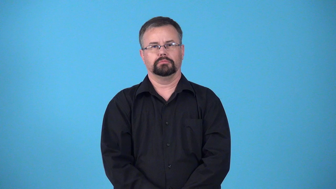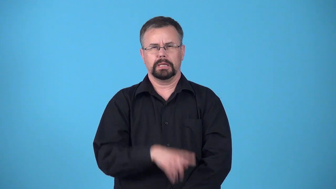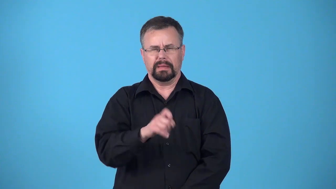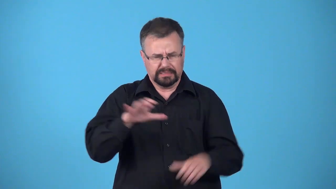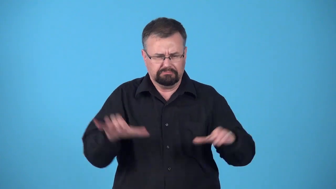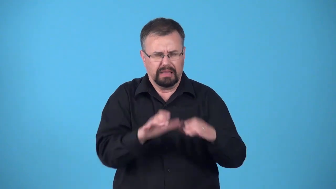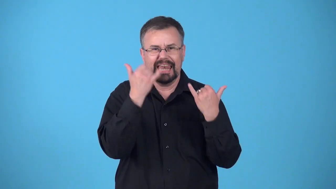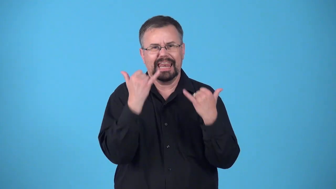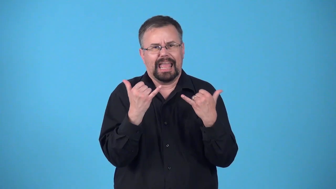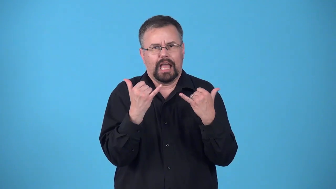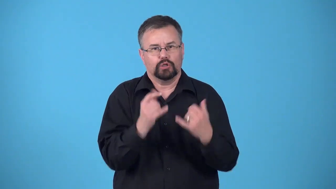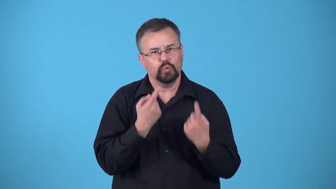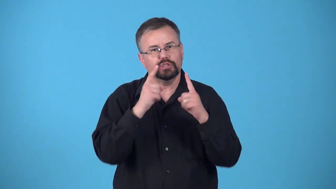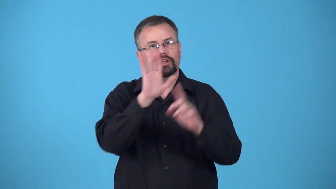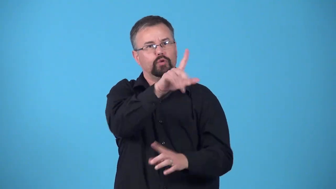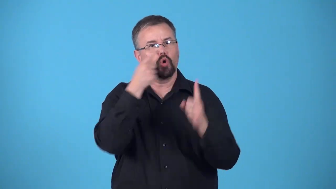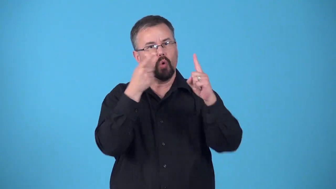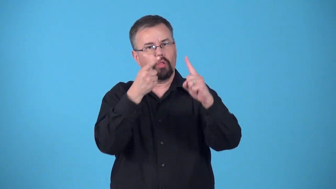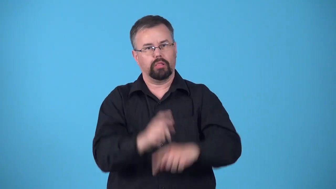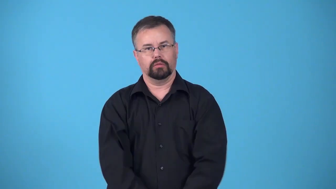there is no time like the present